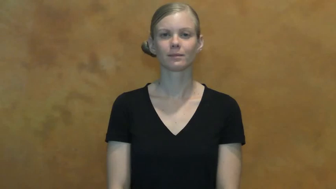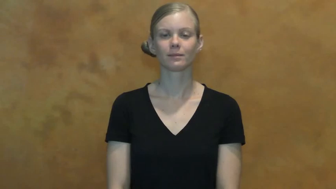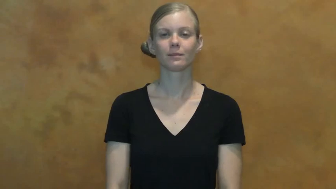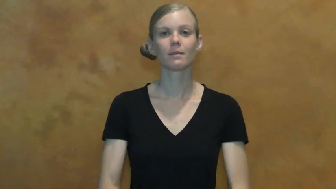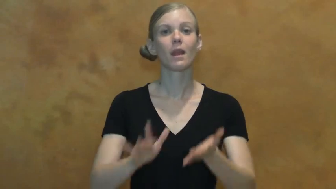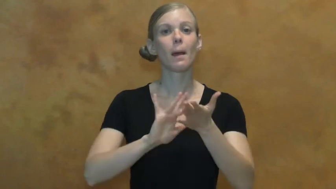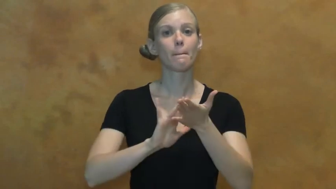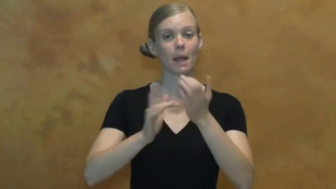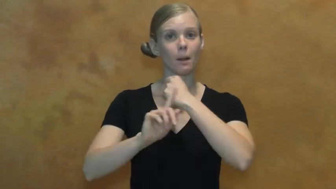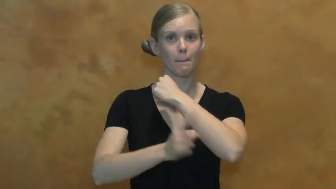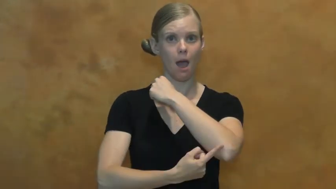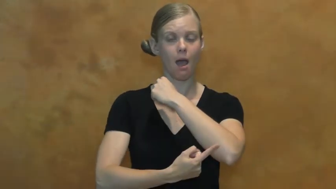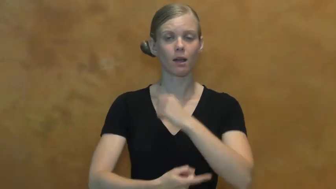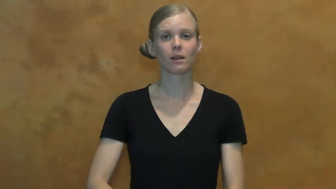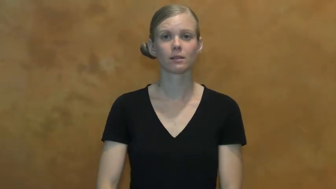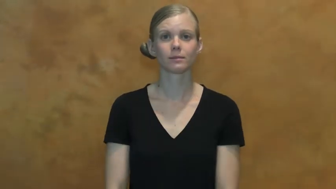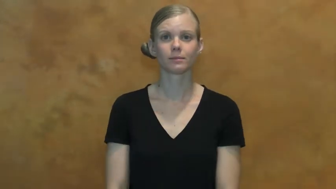medical bag